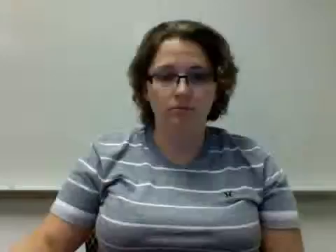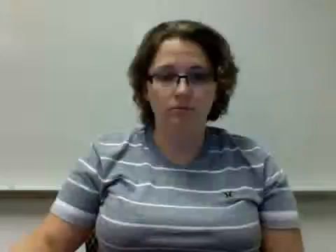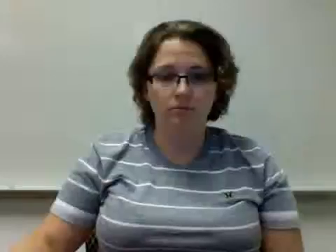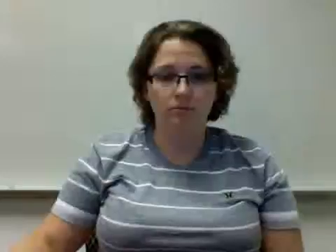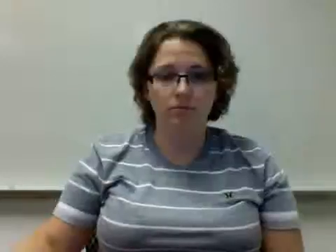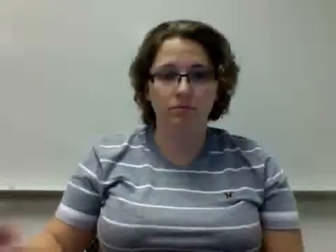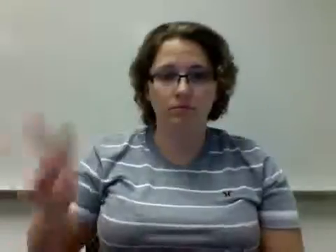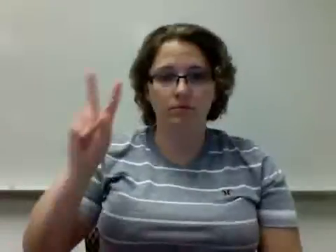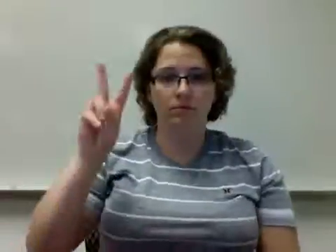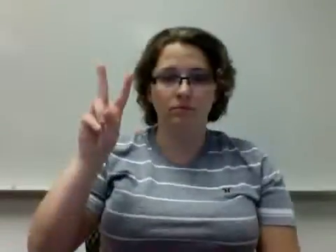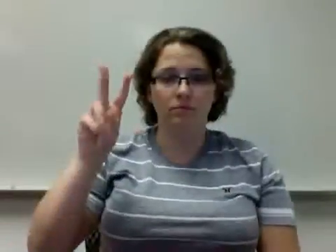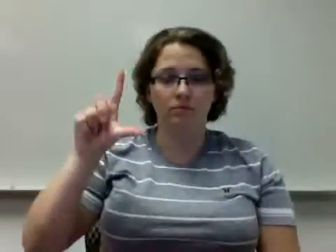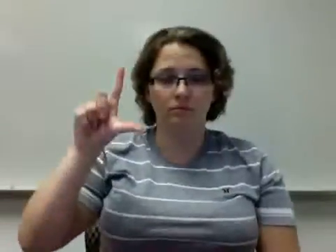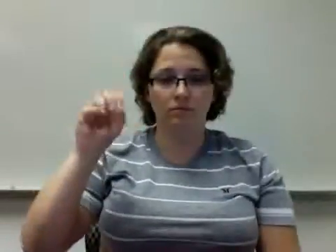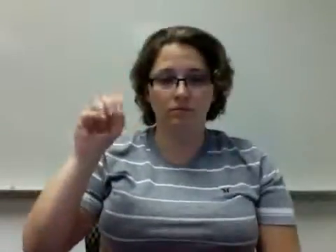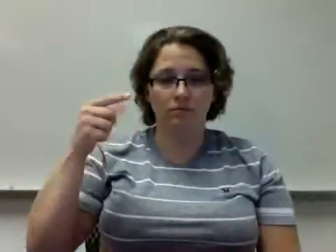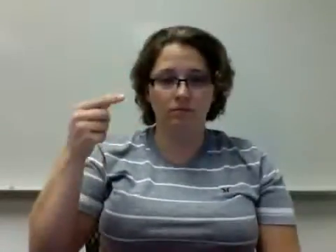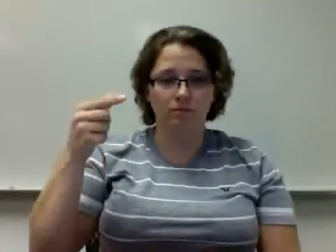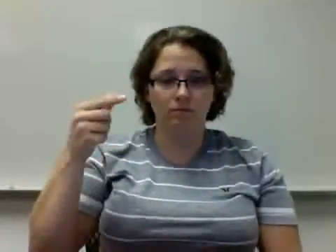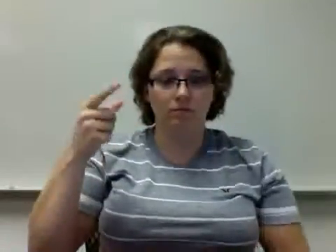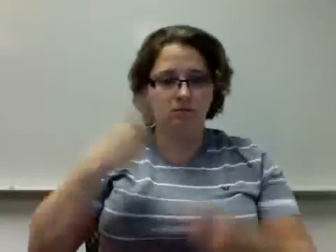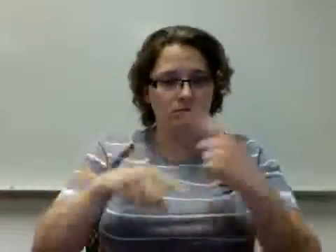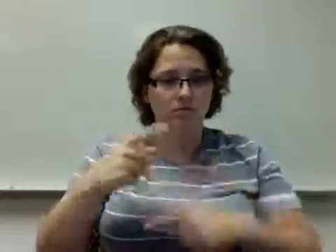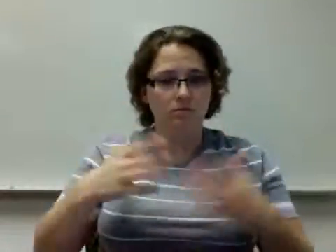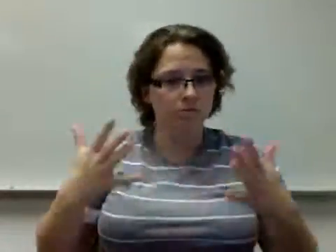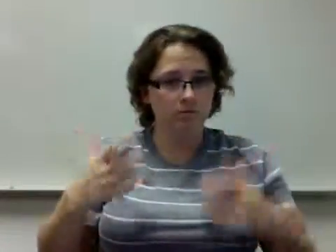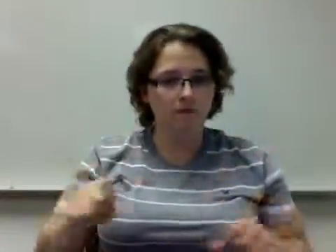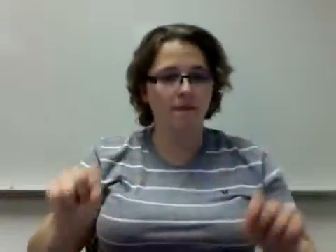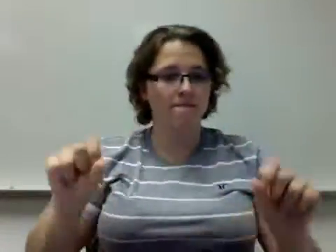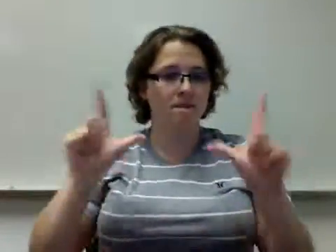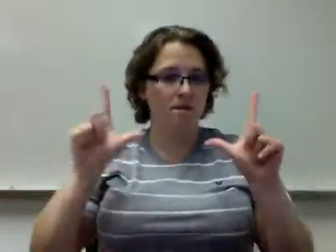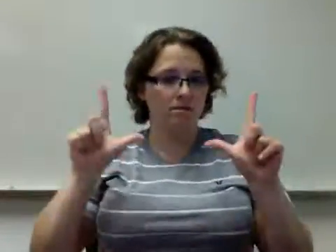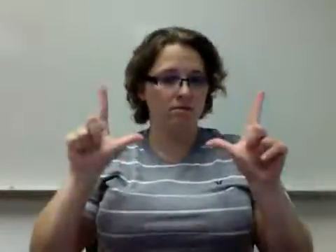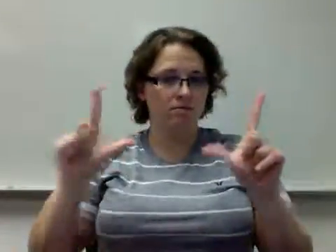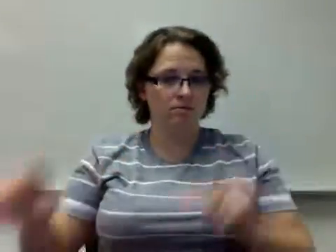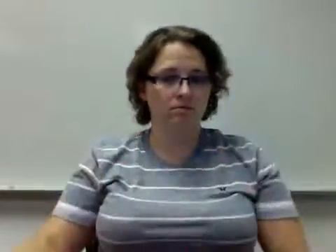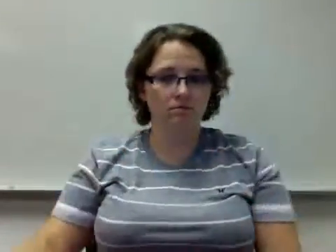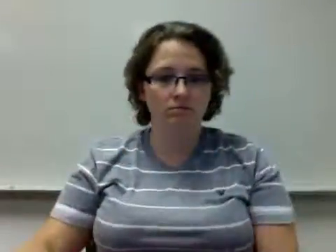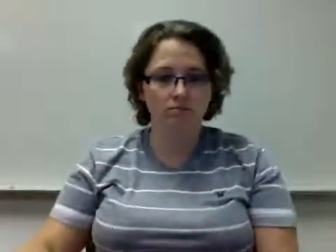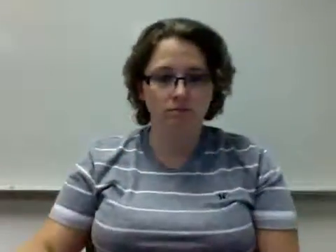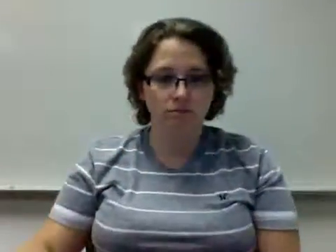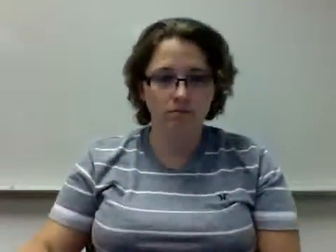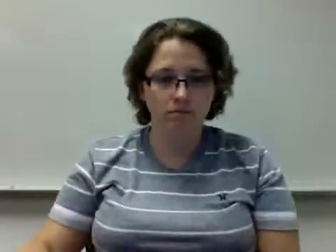Vlog